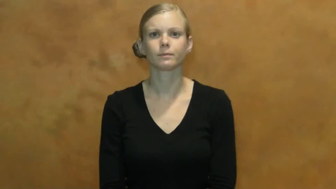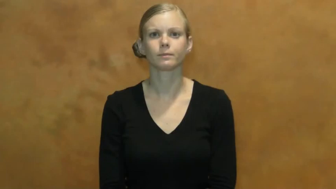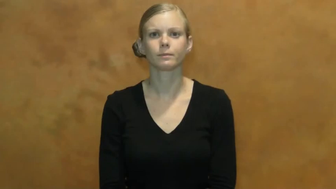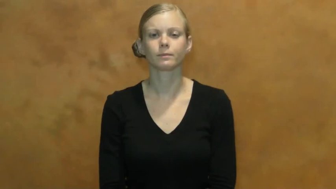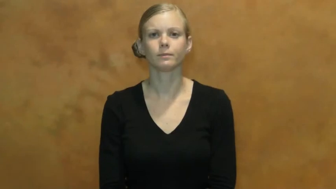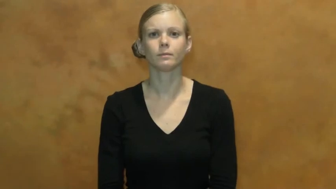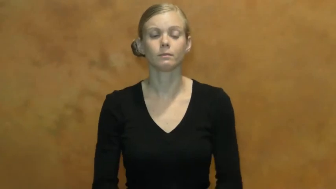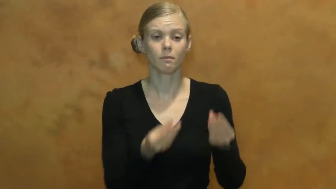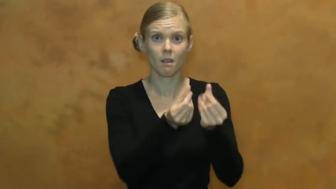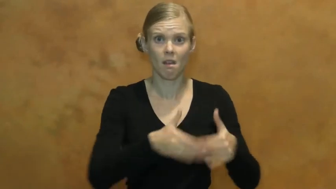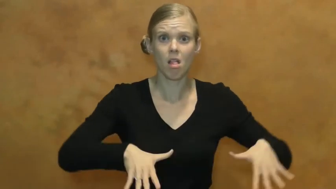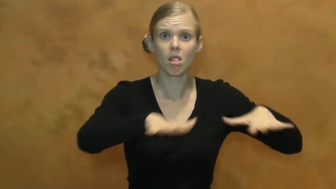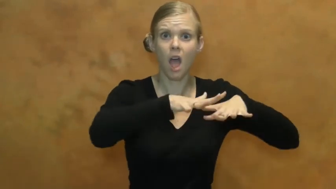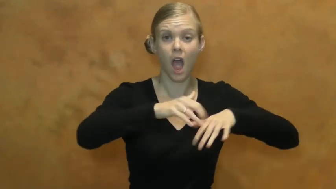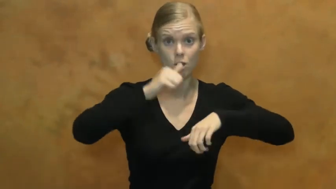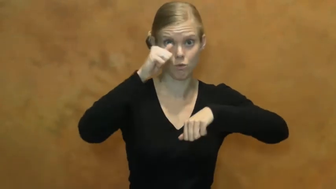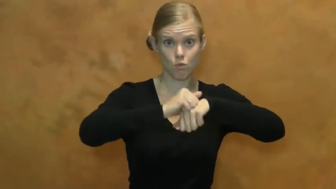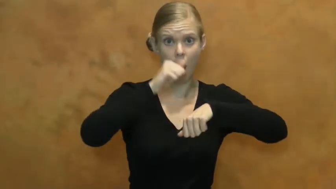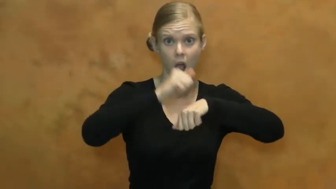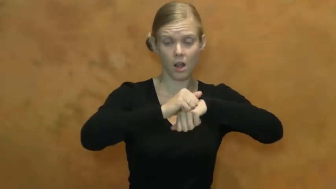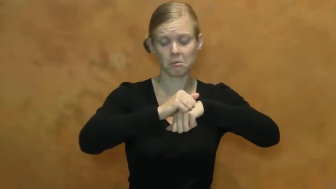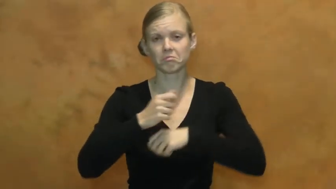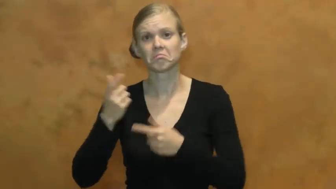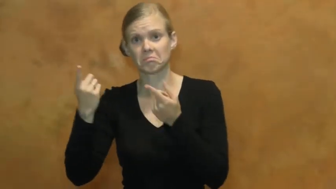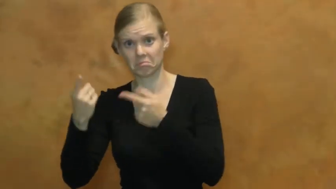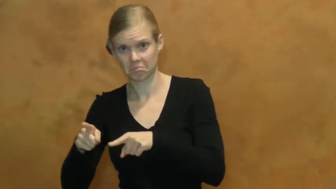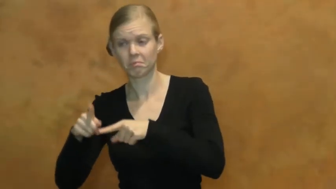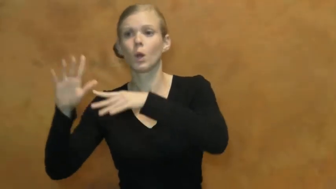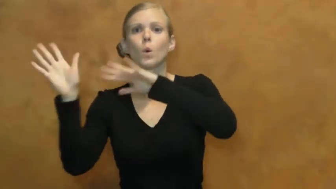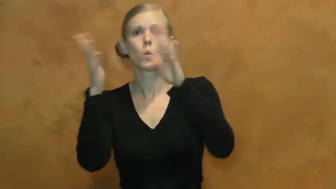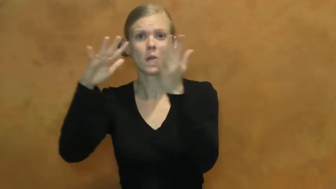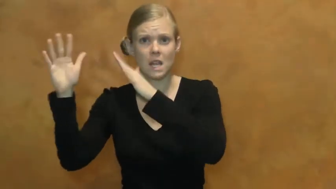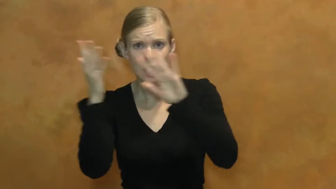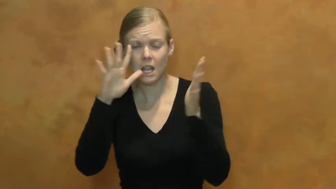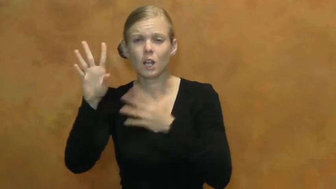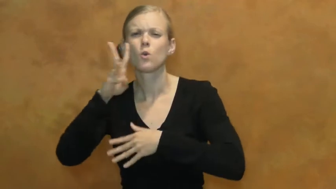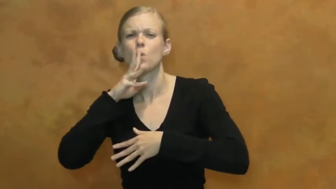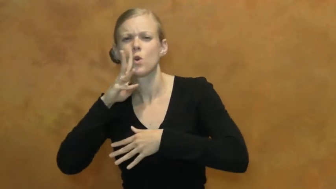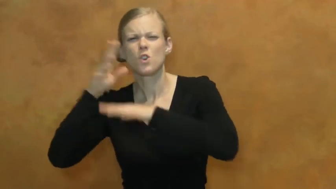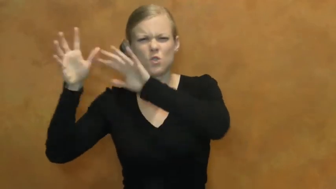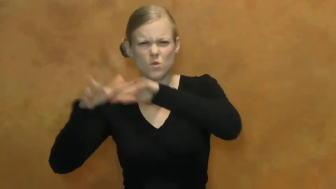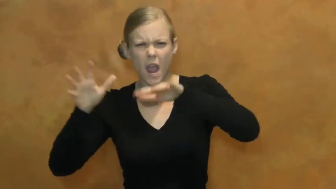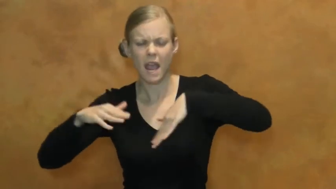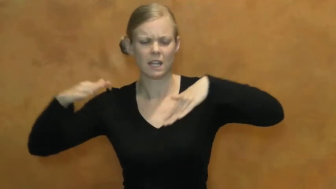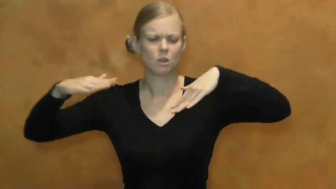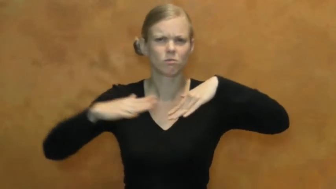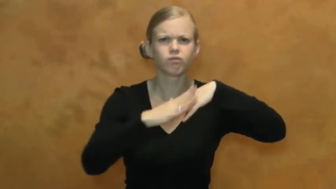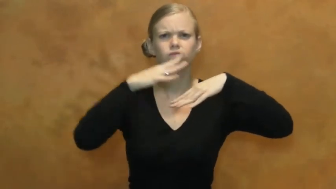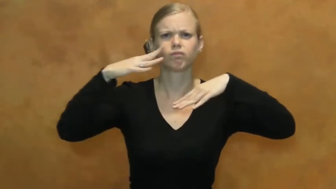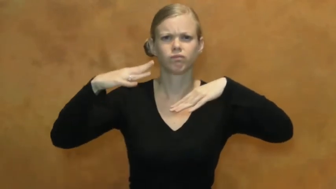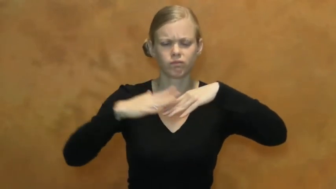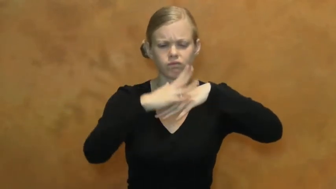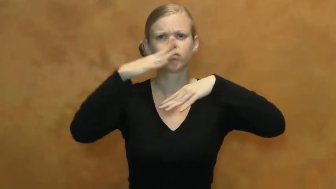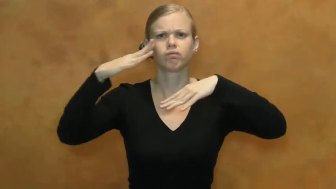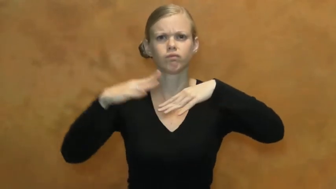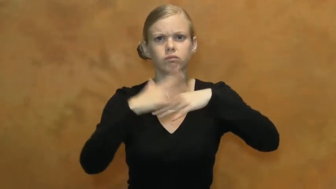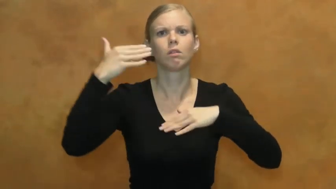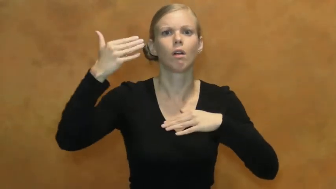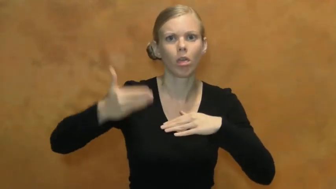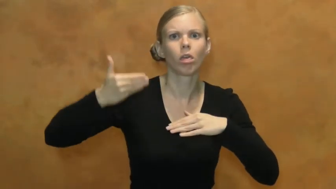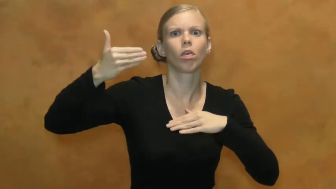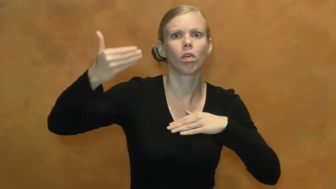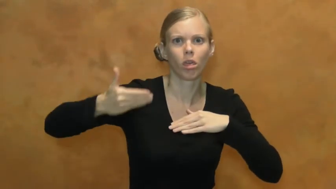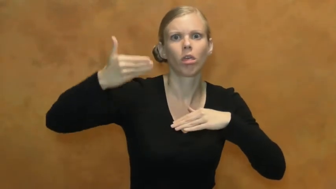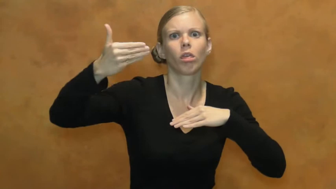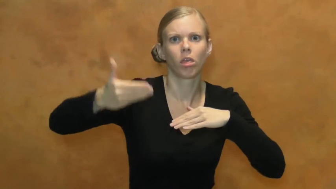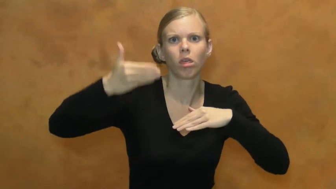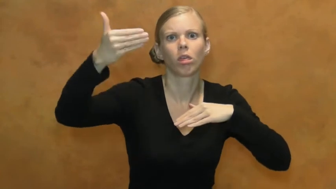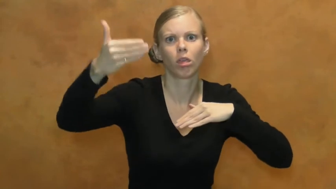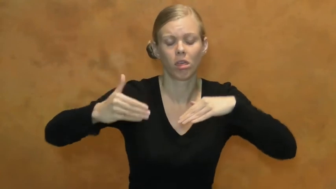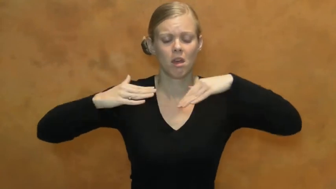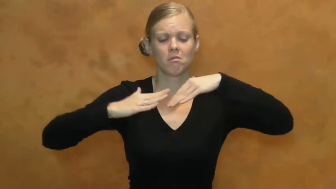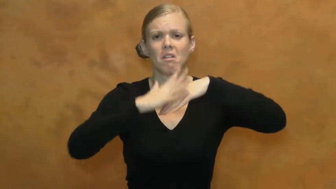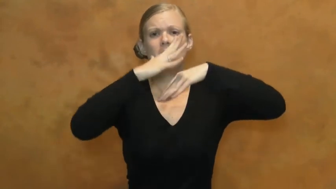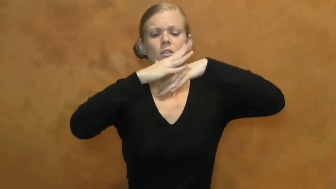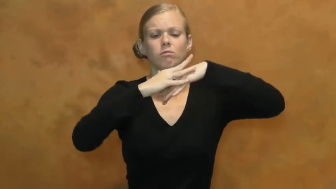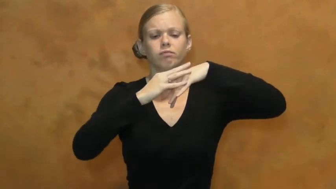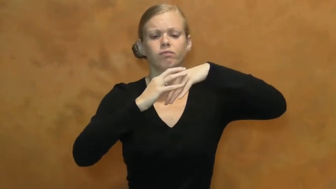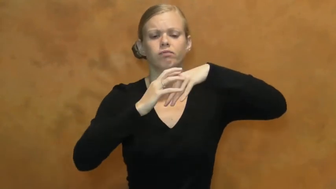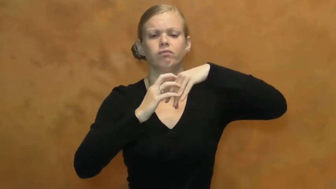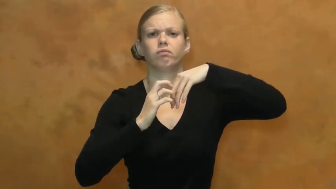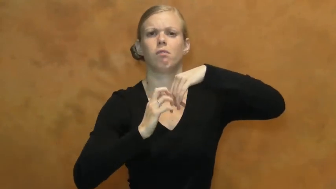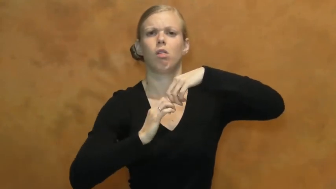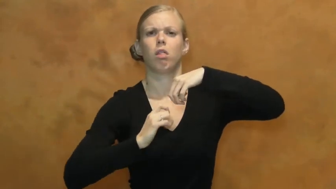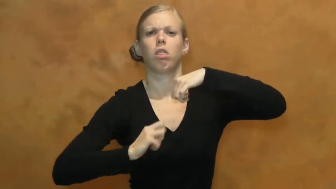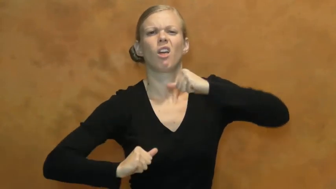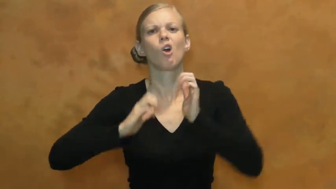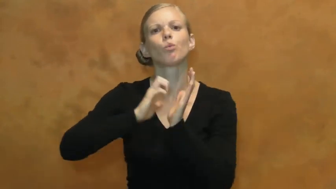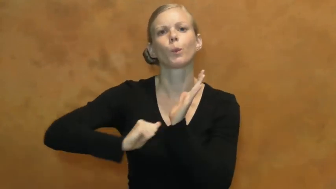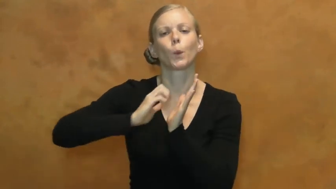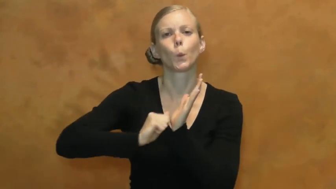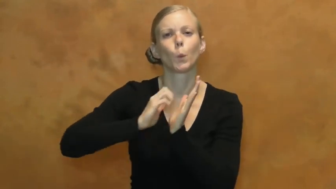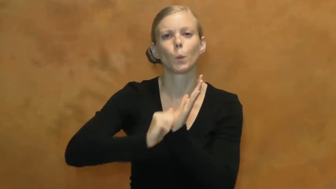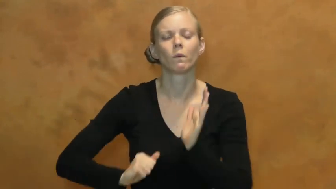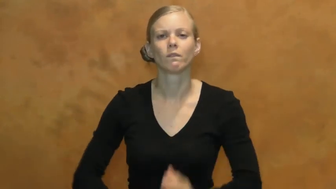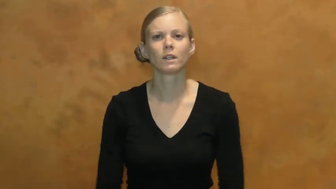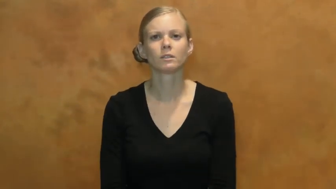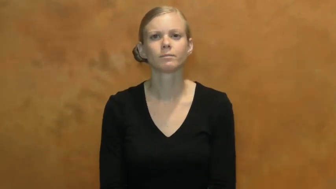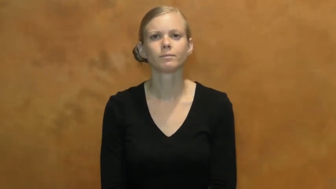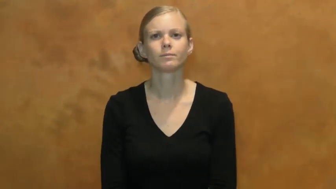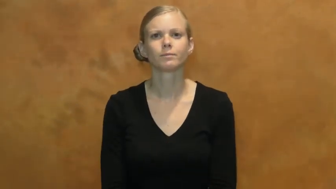erosion